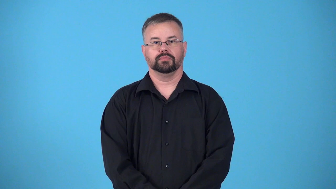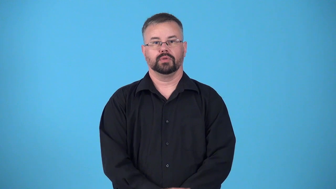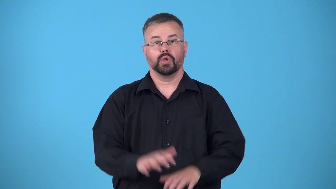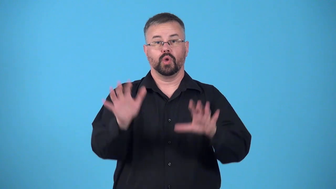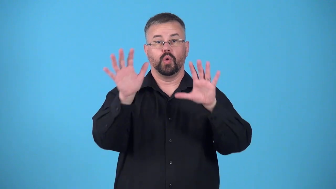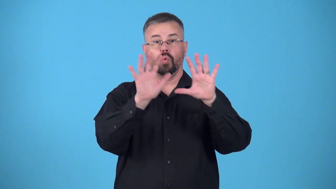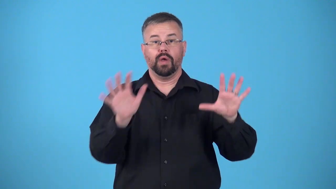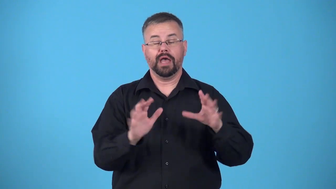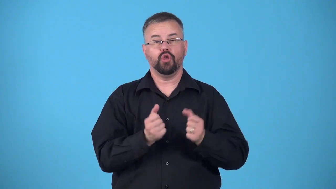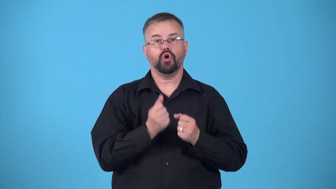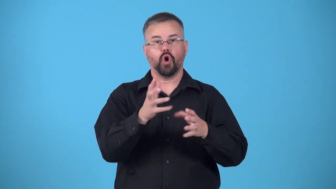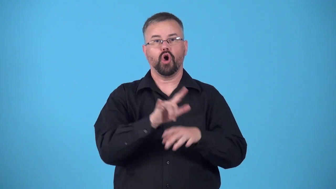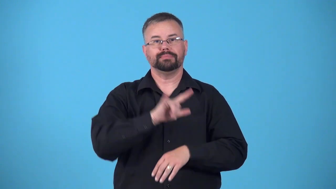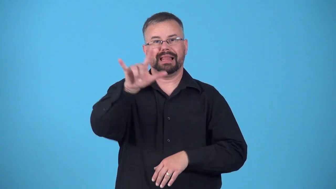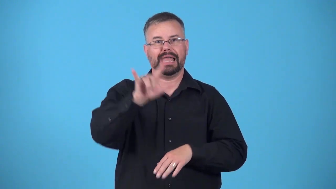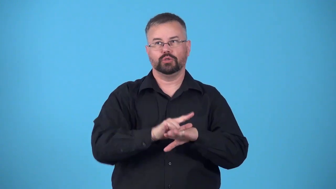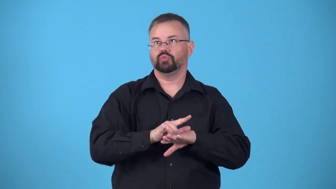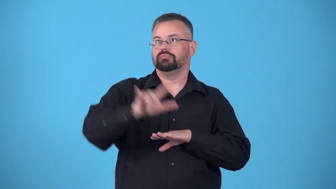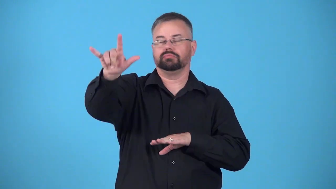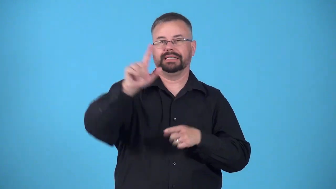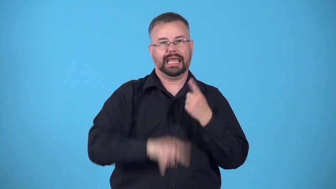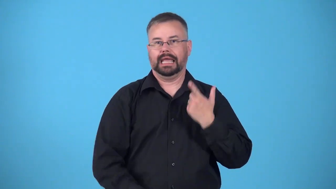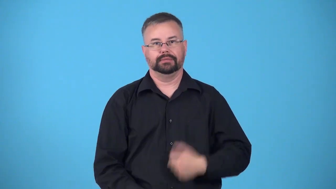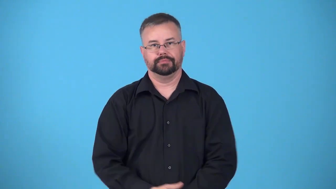socked in